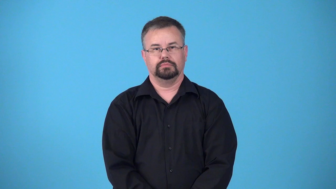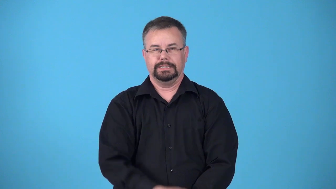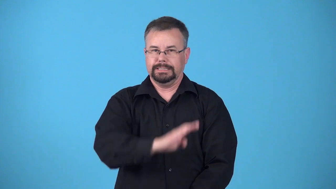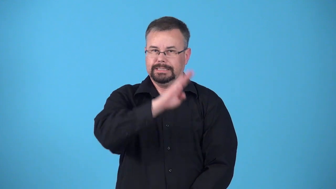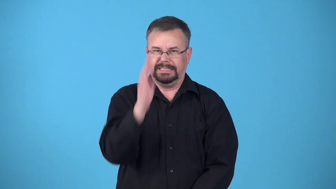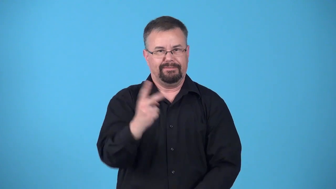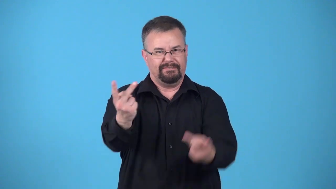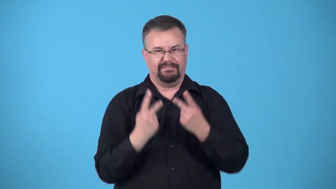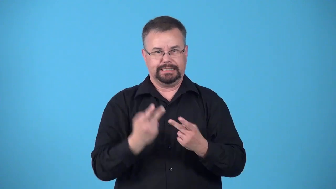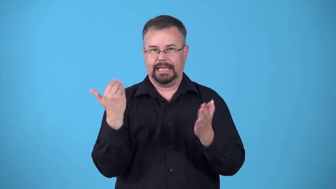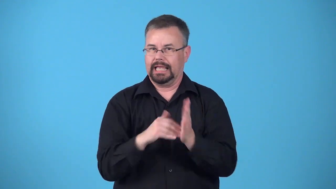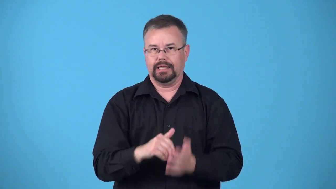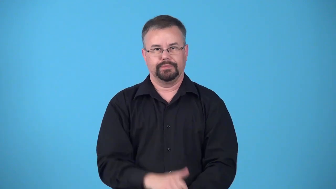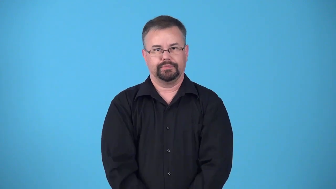never darken my door again